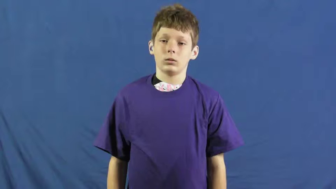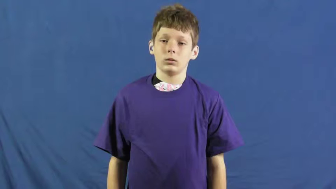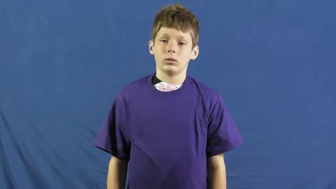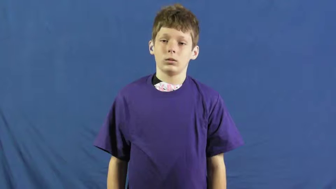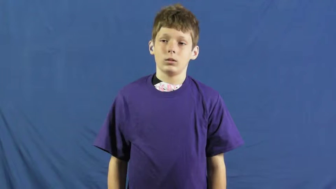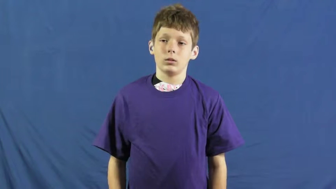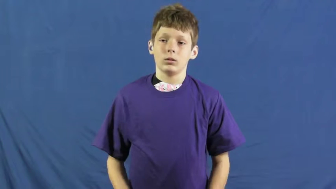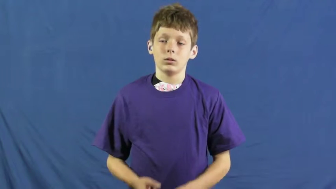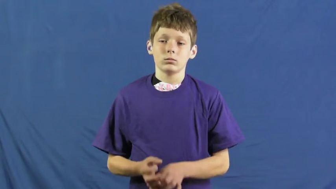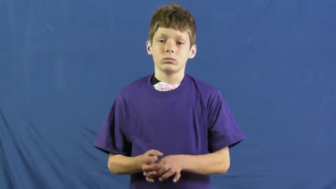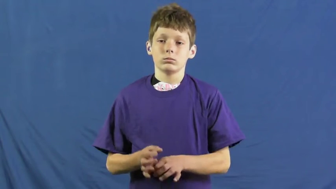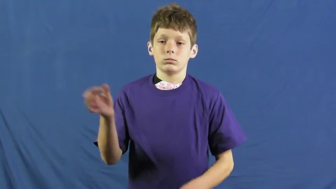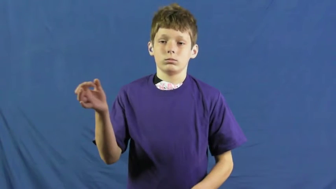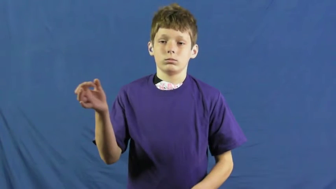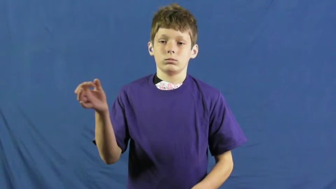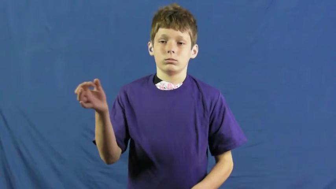billy club,blackjack